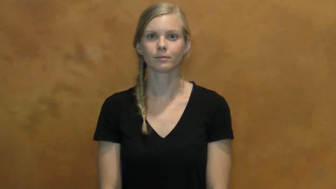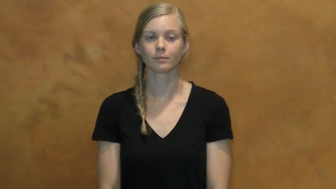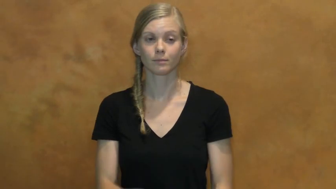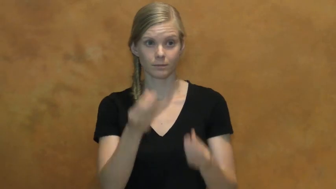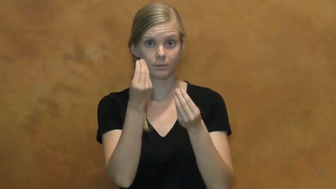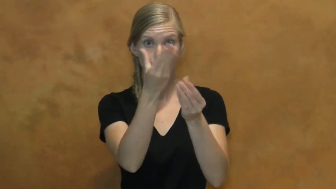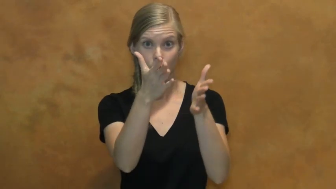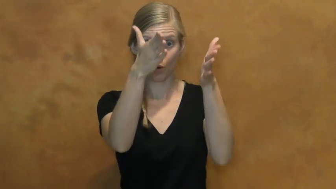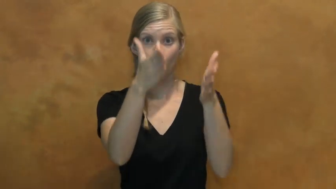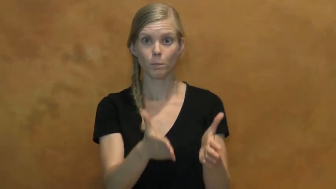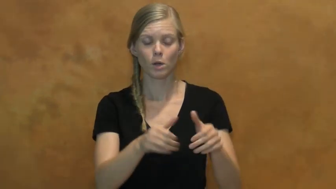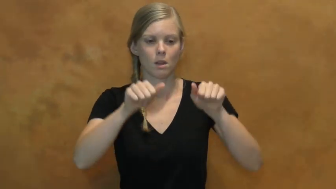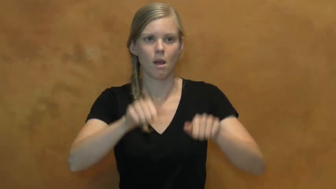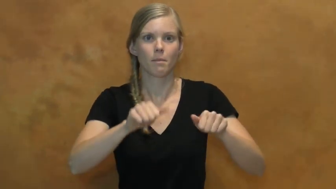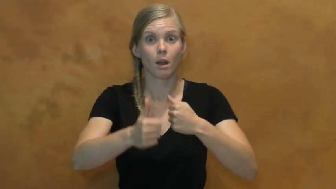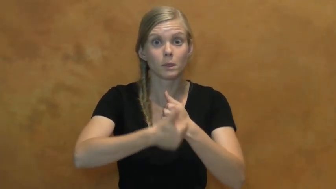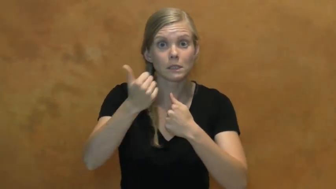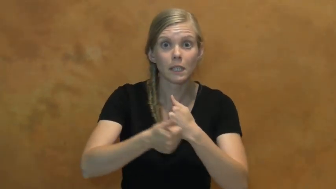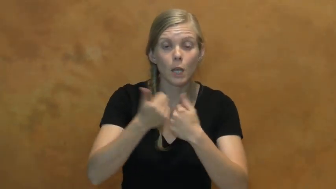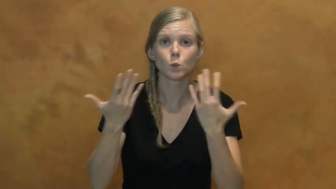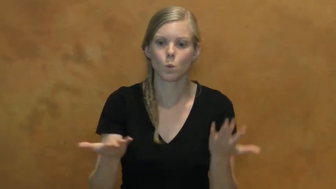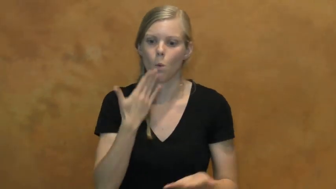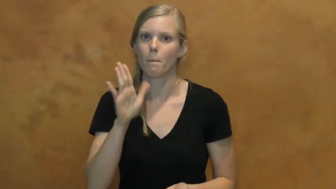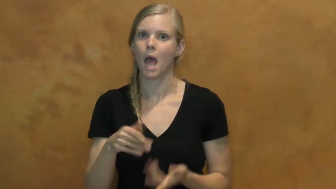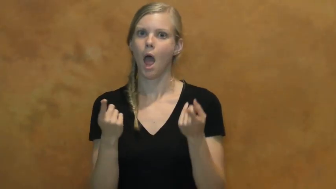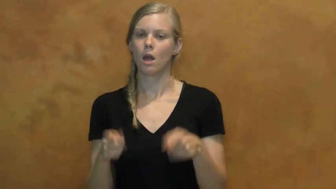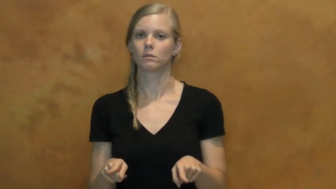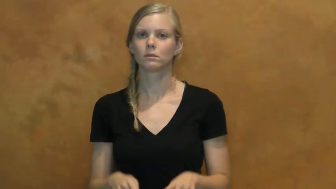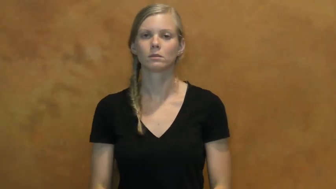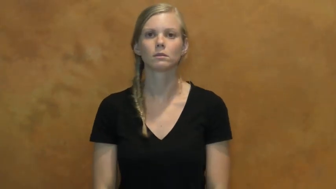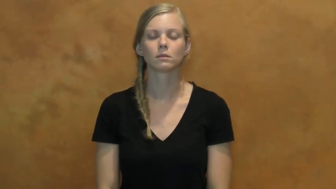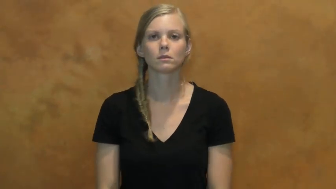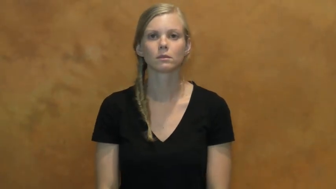warning